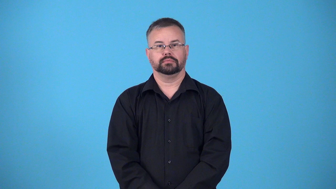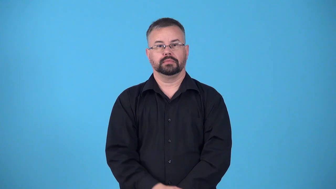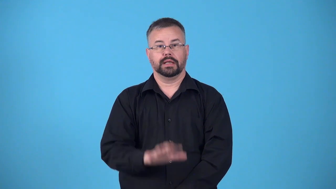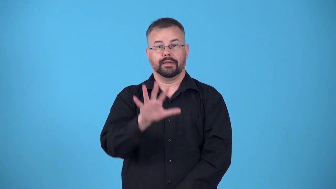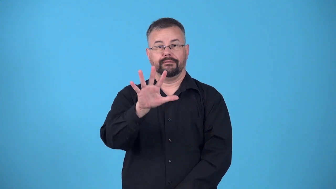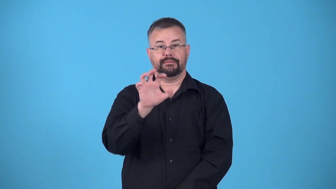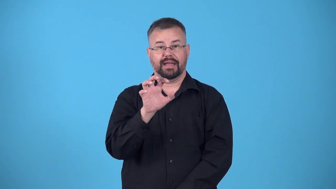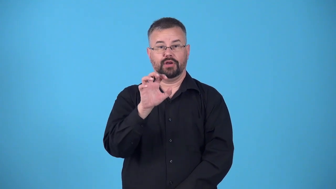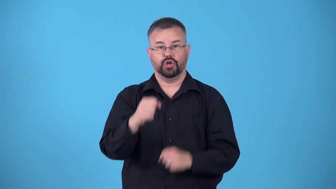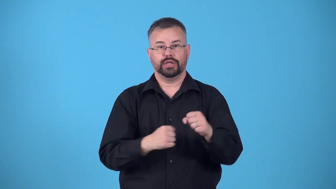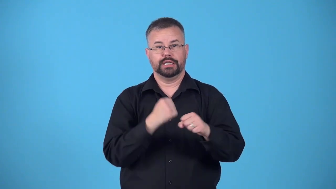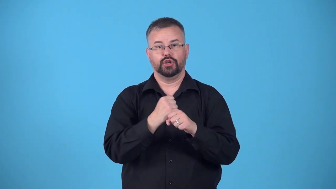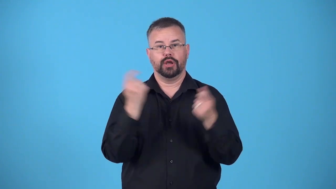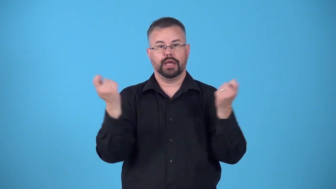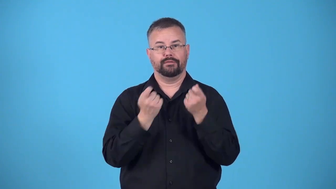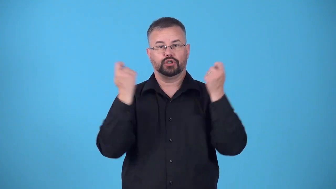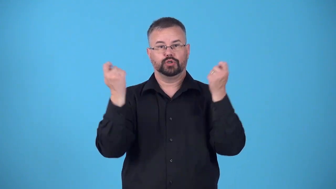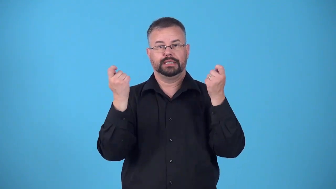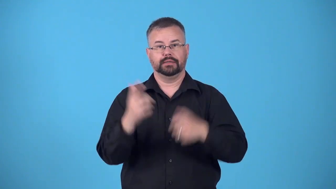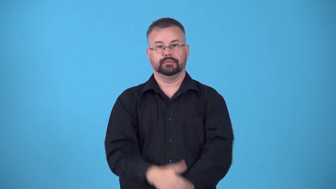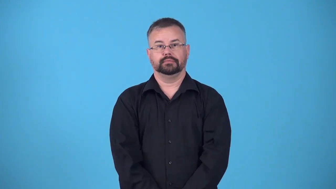quincentennial